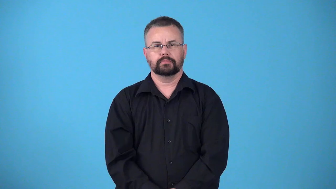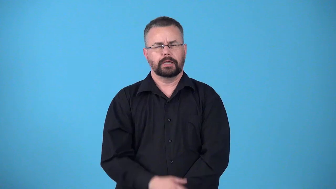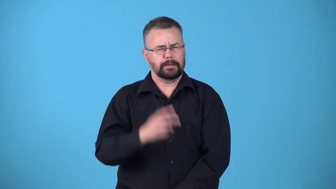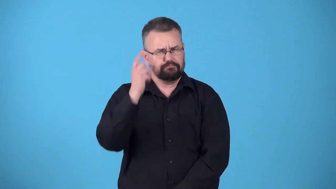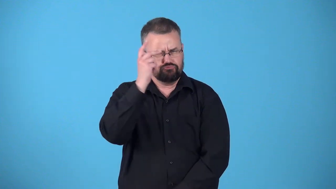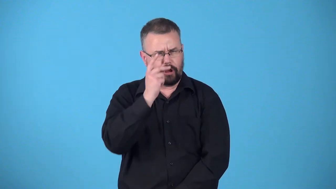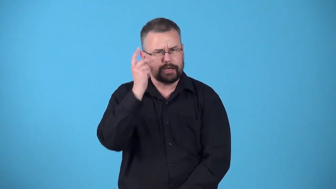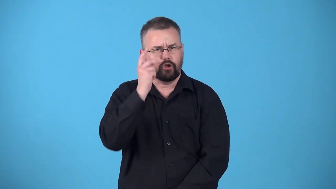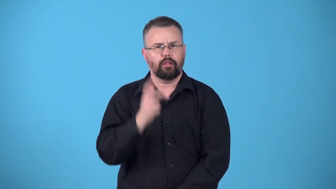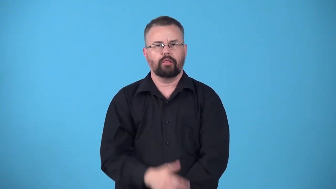both feet firmly planted on the ground